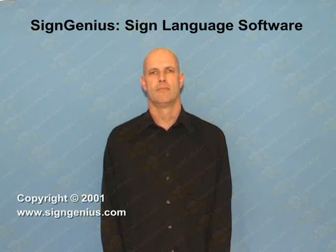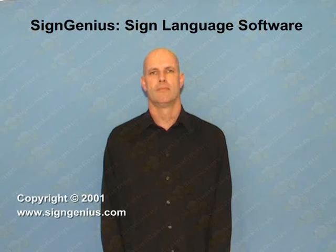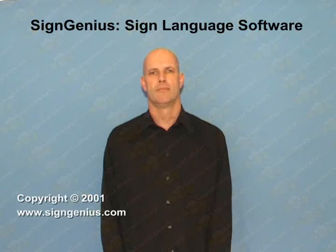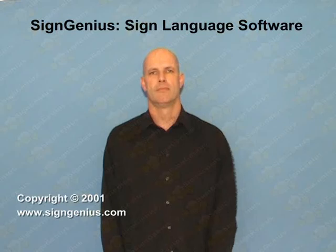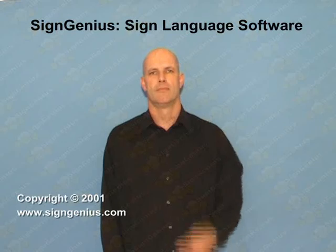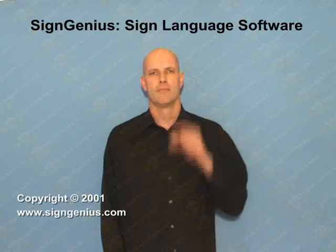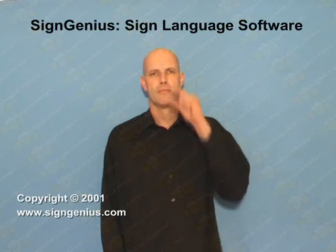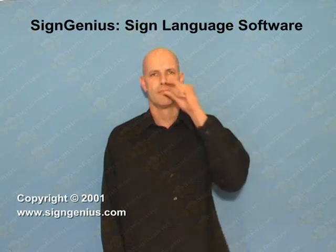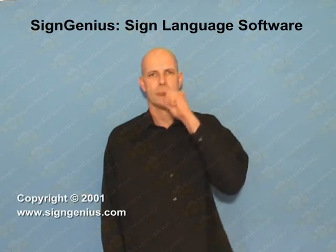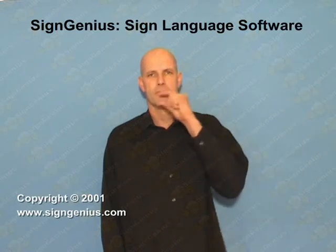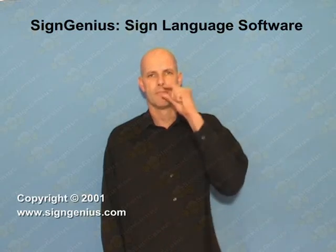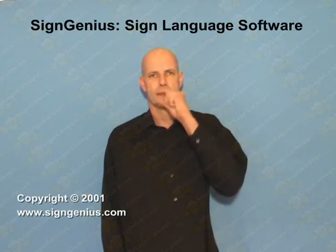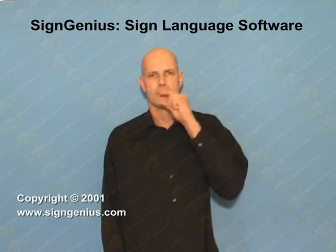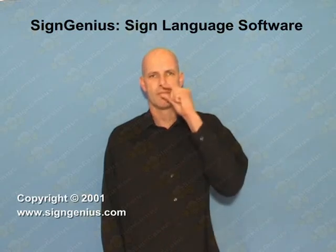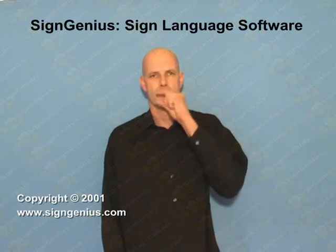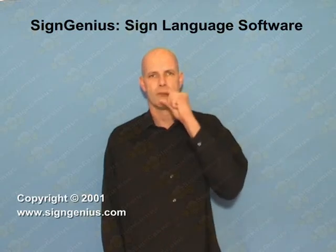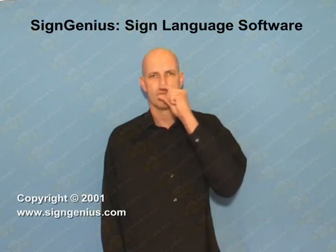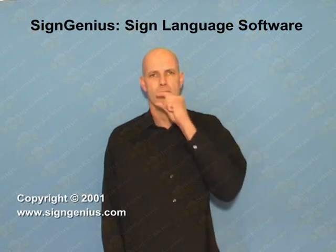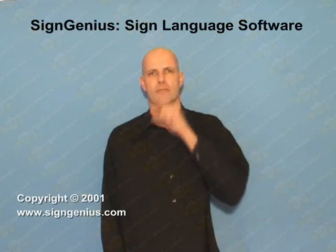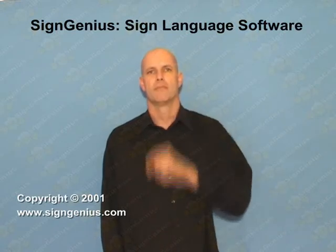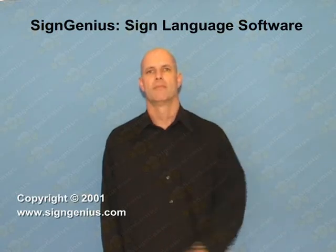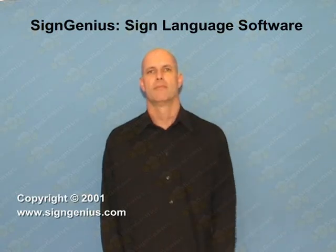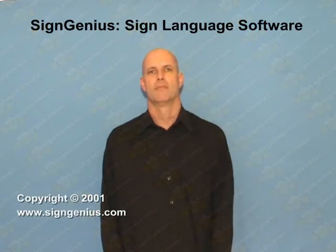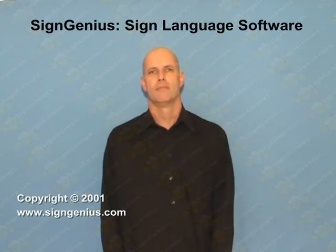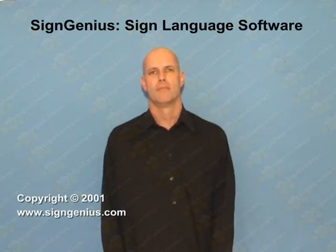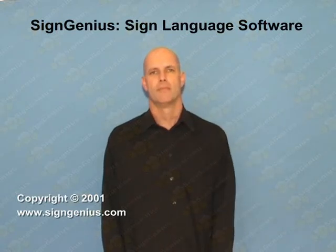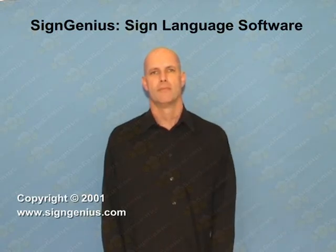GERBIL